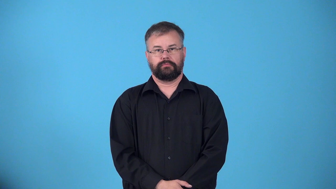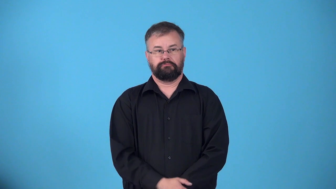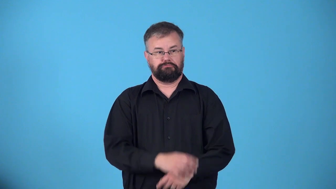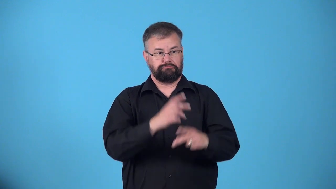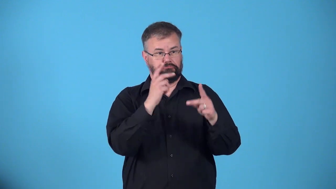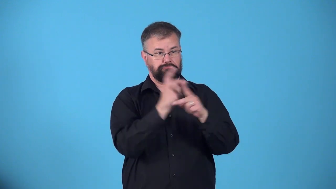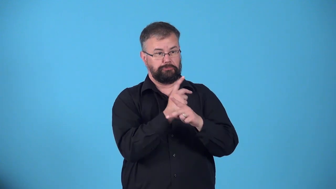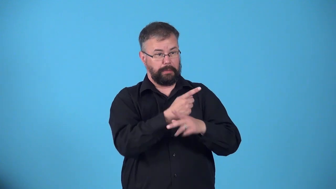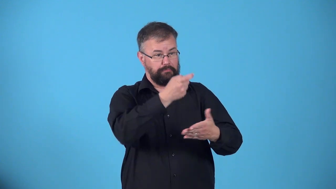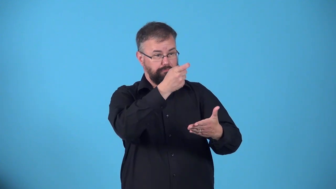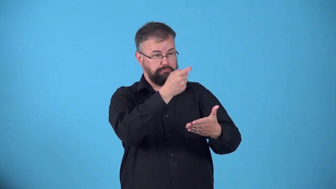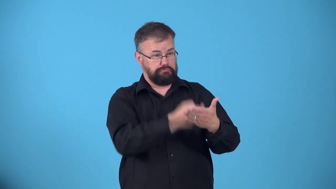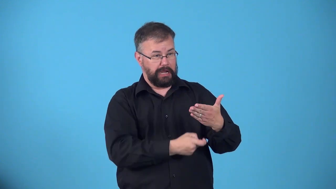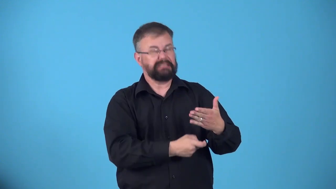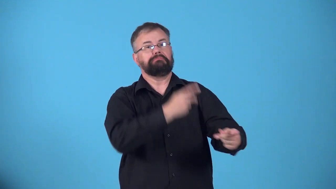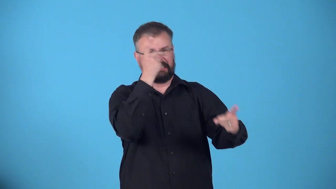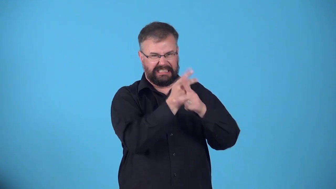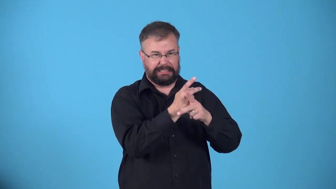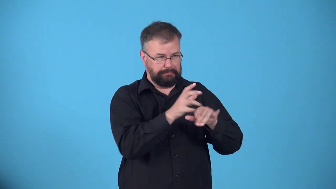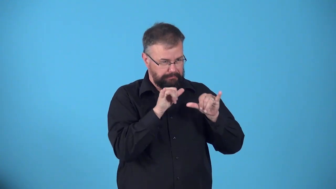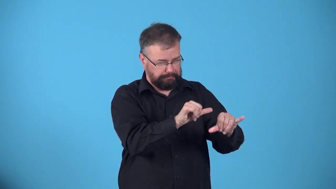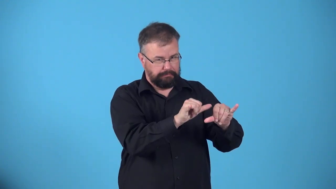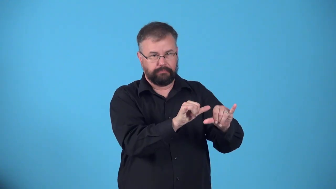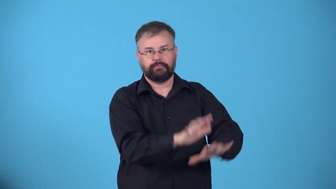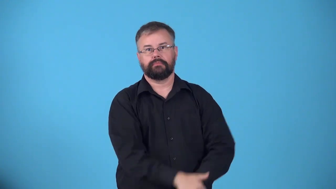lock in, lock into